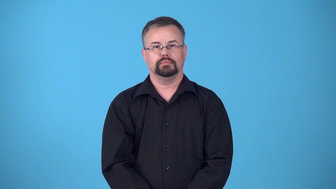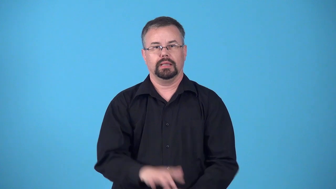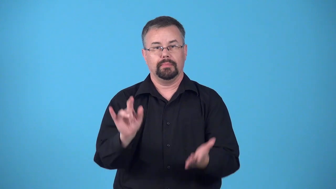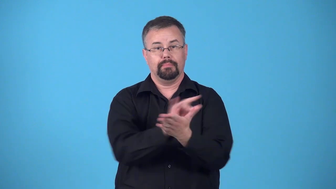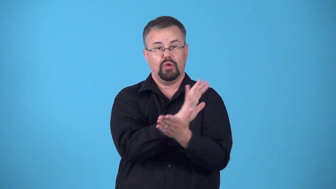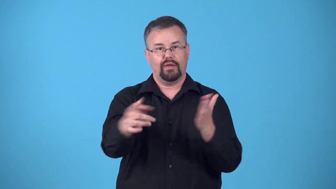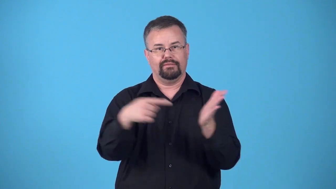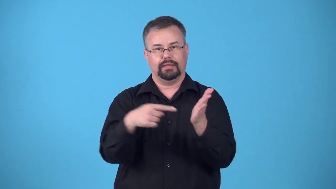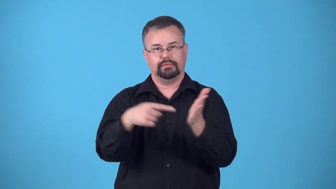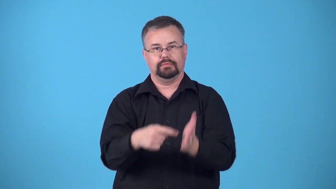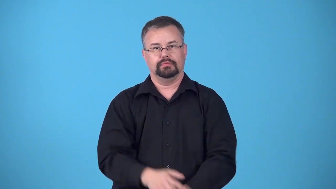pay the piper